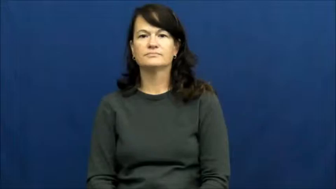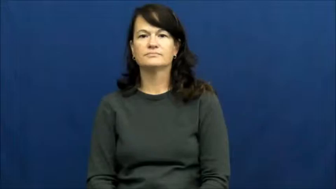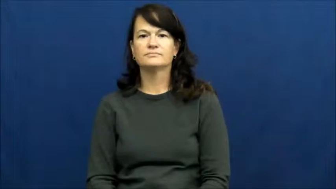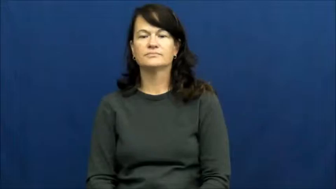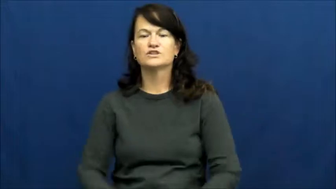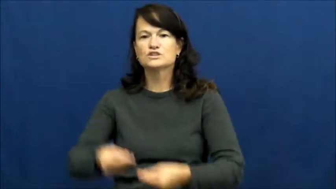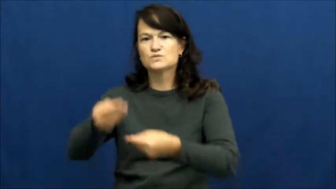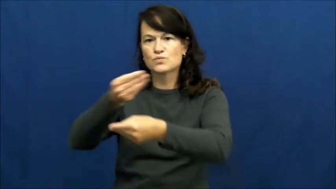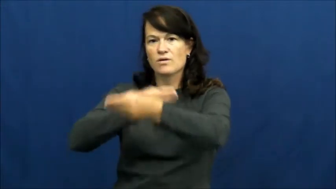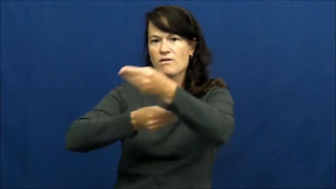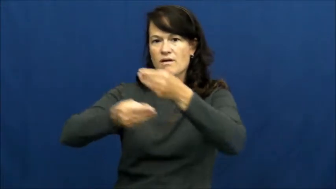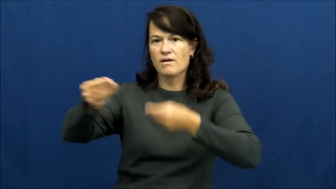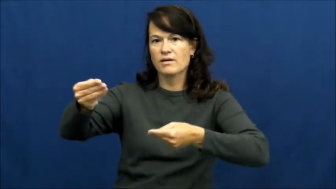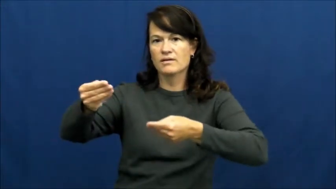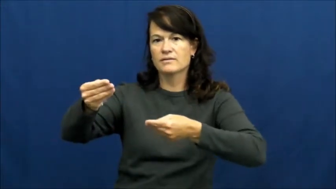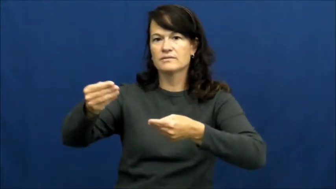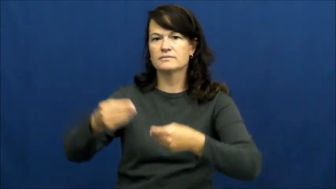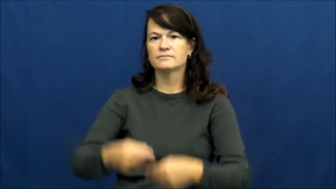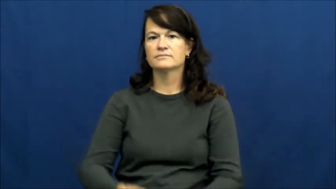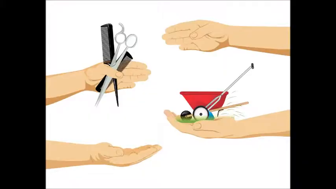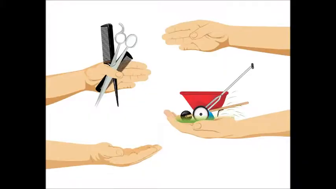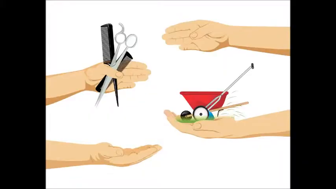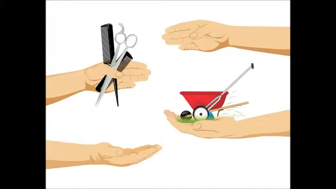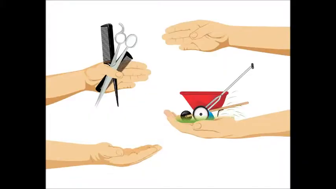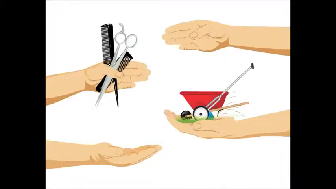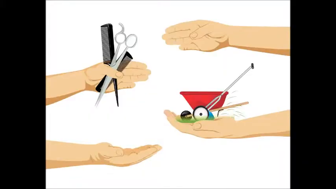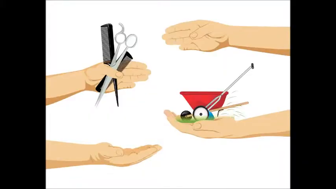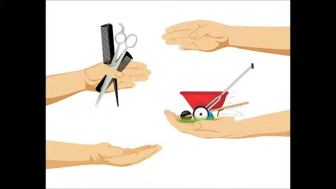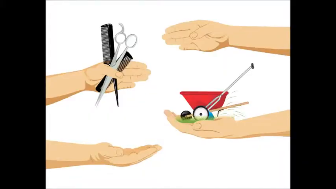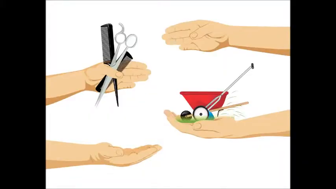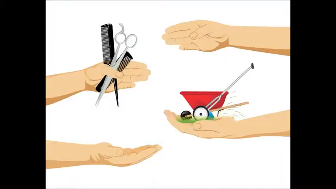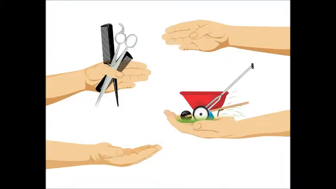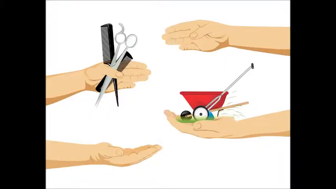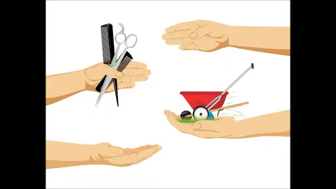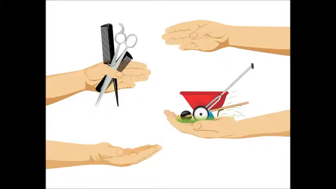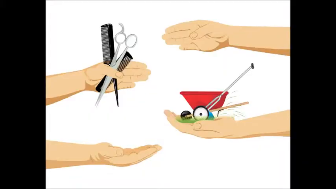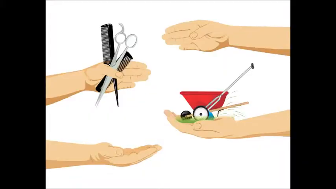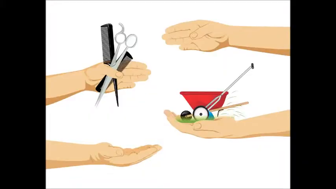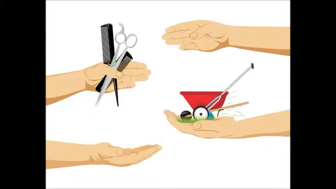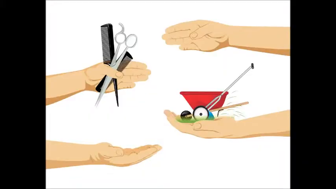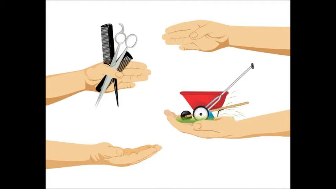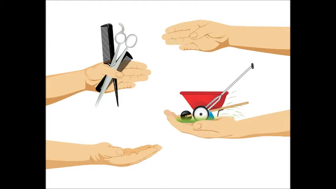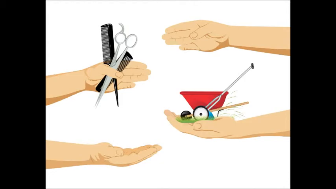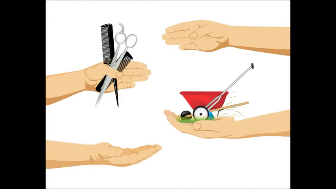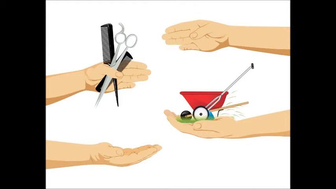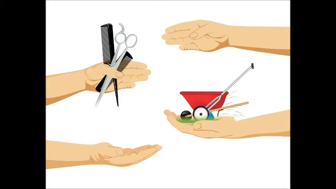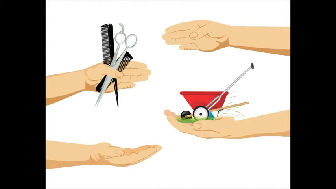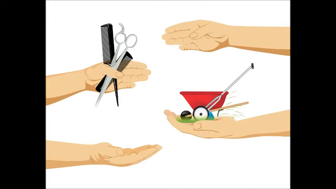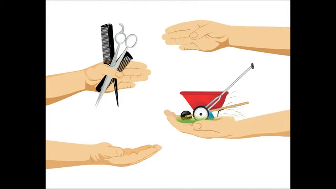trade,swap,livery